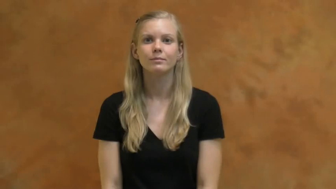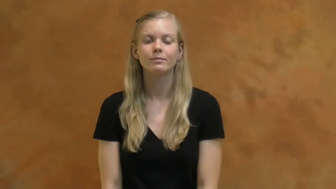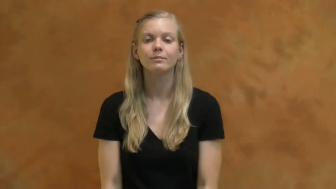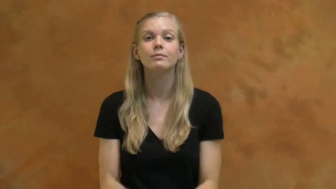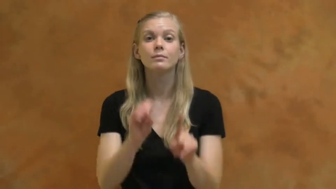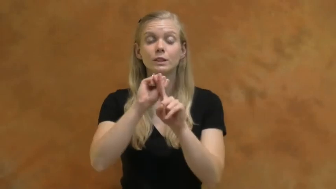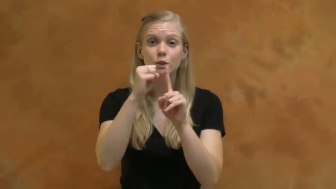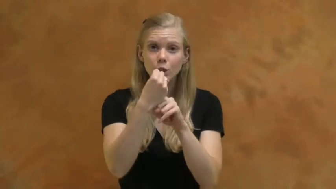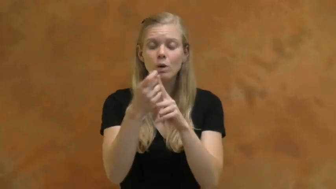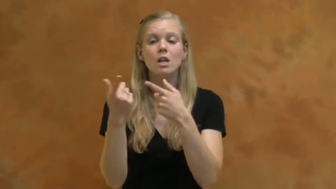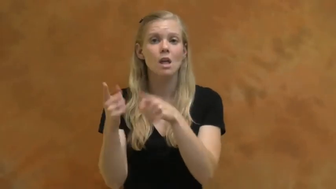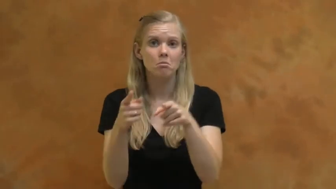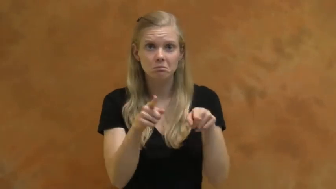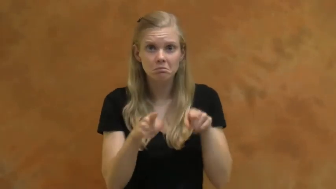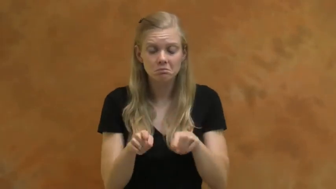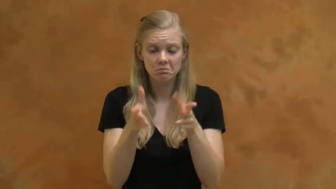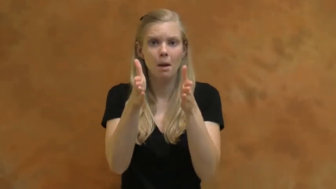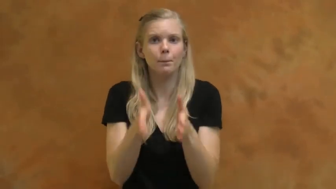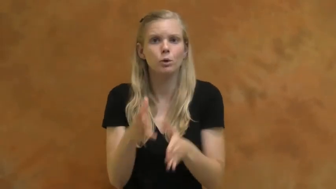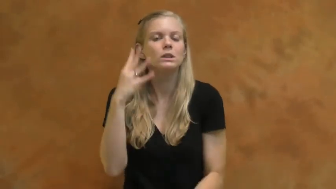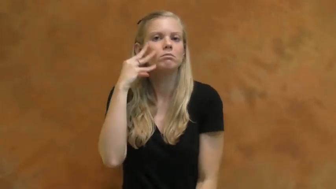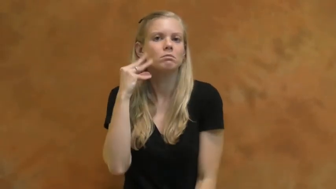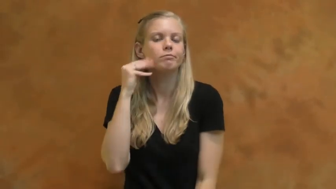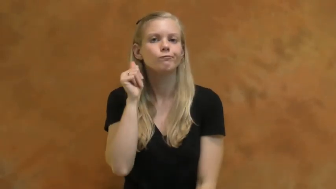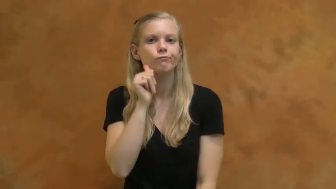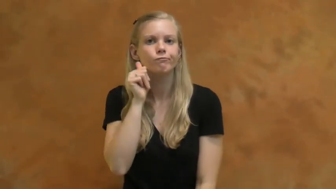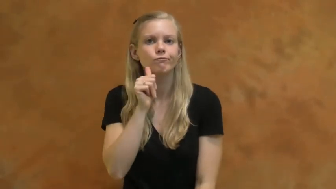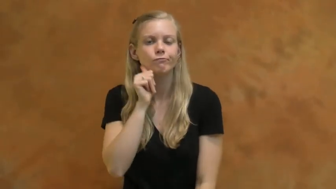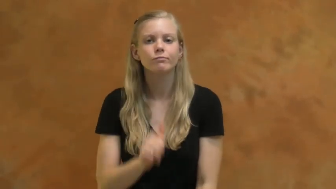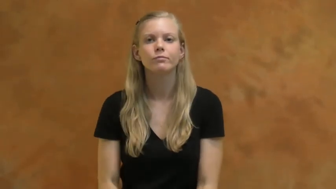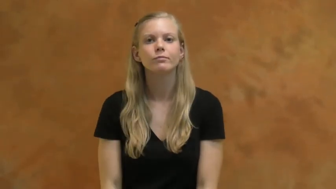commonplace event